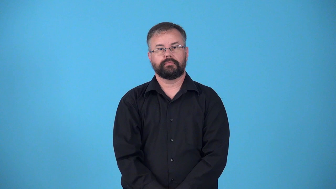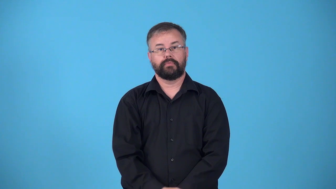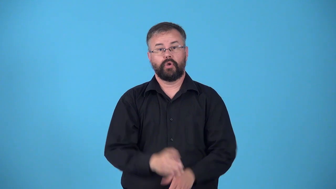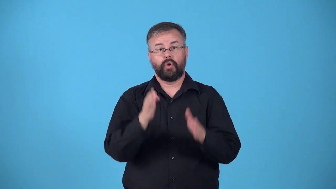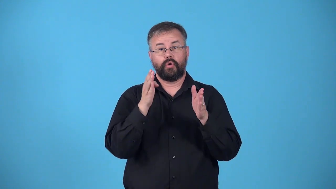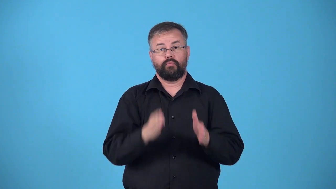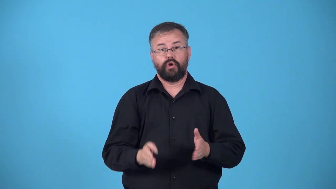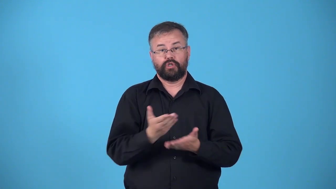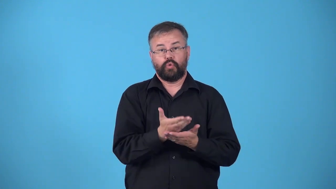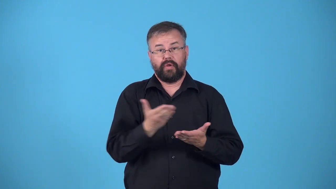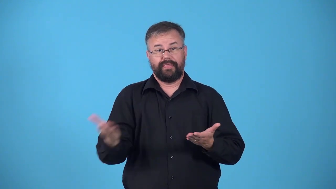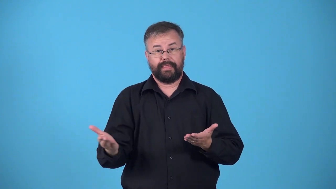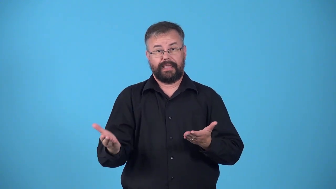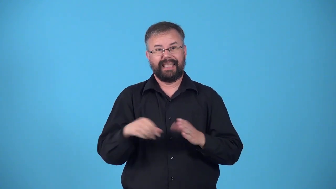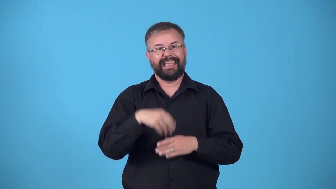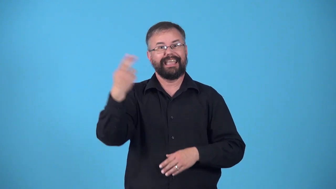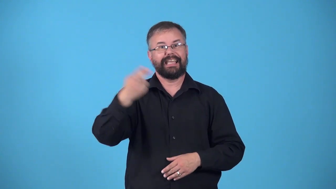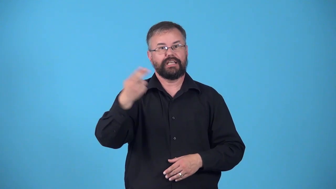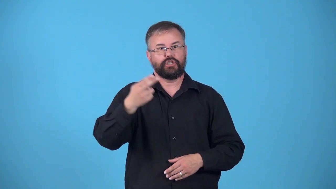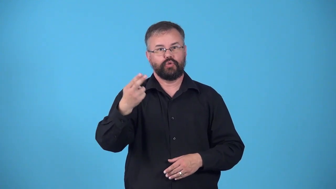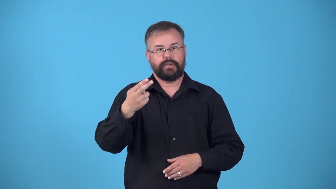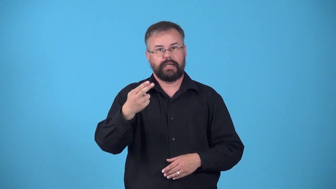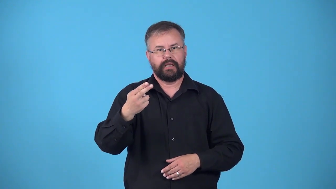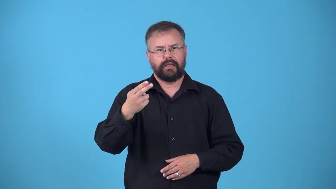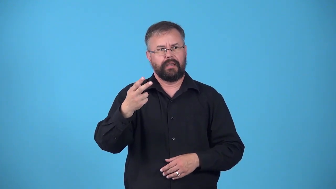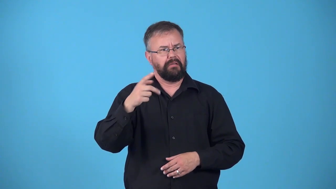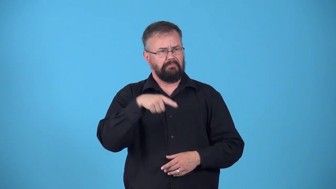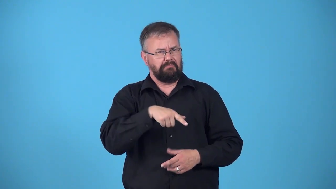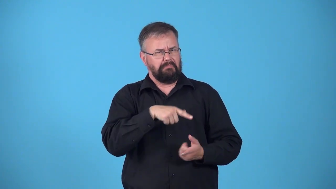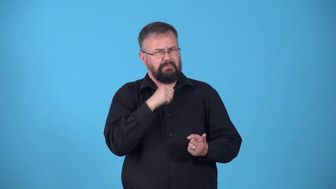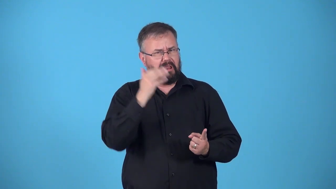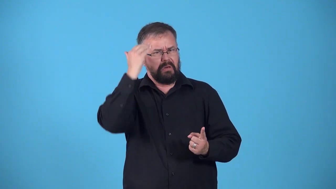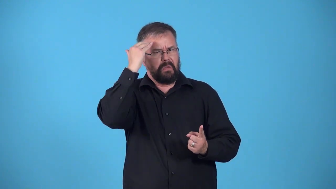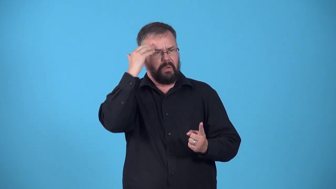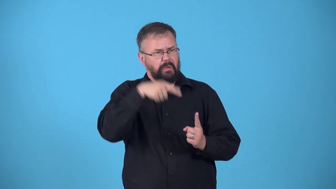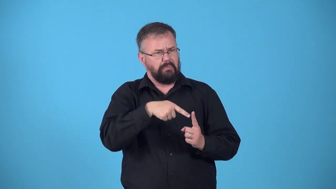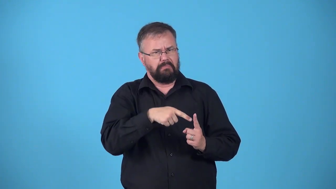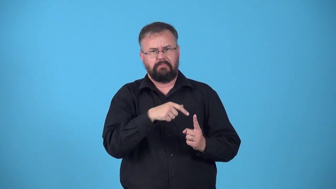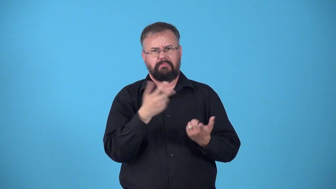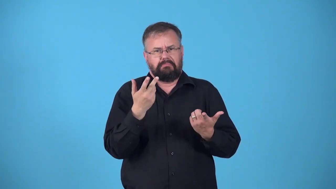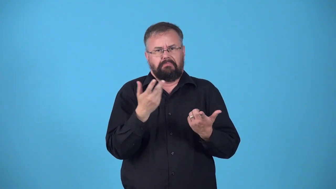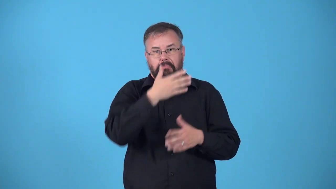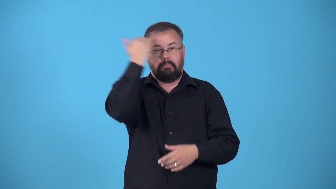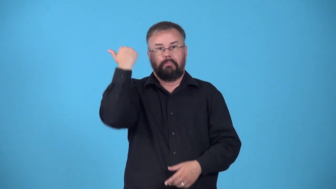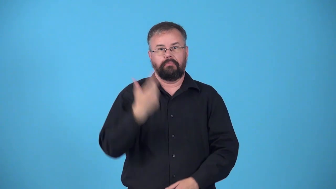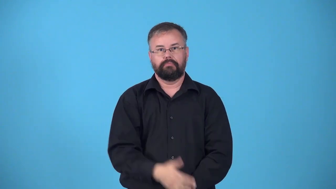obscurity